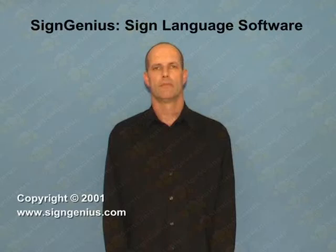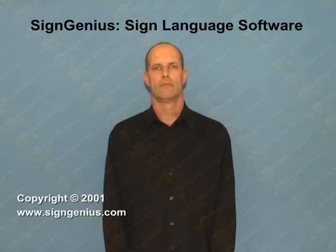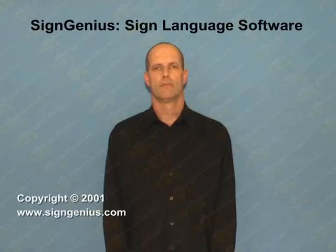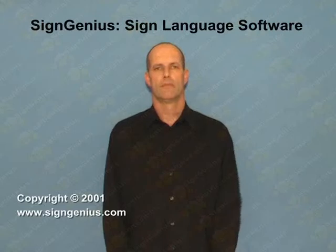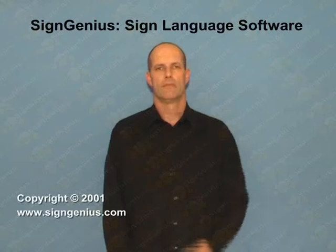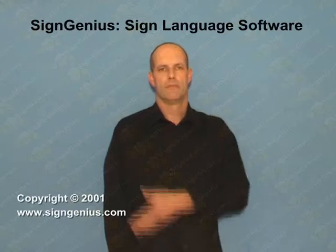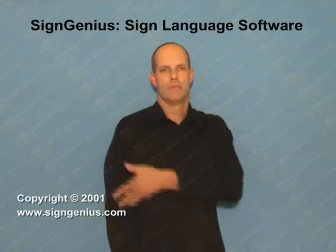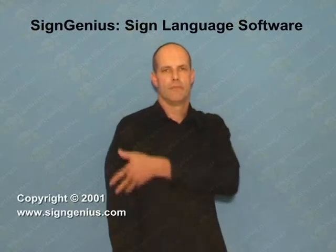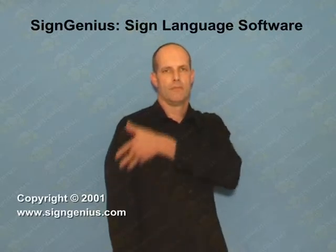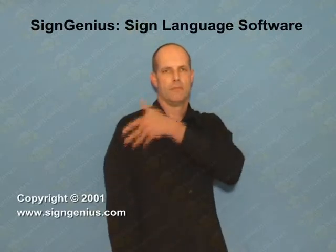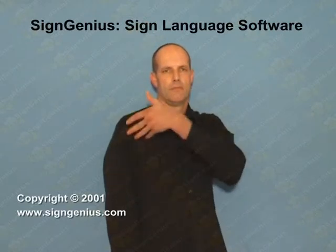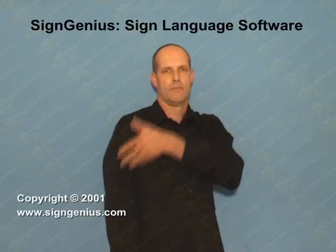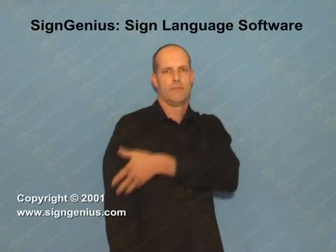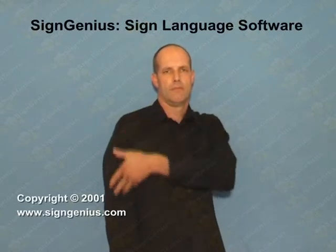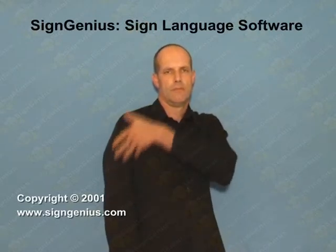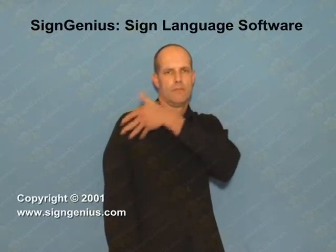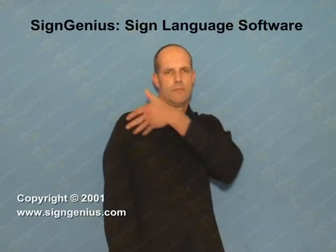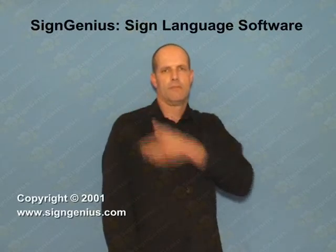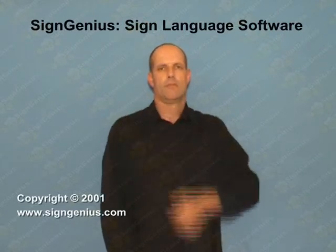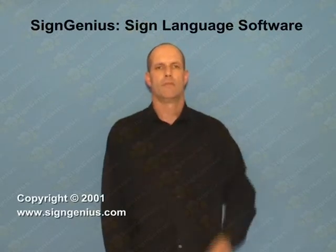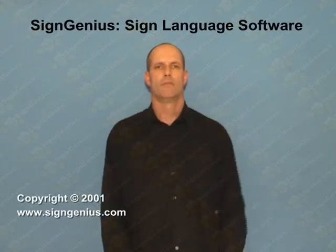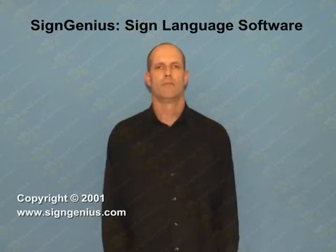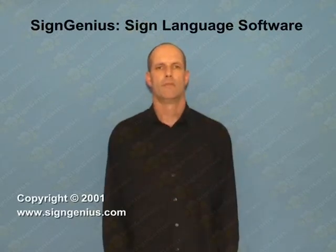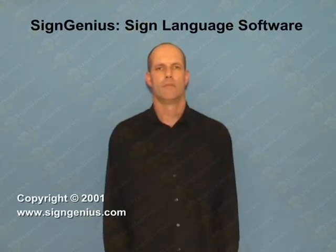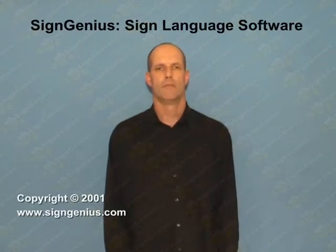STOCKING